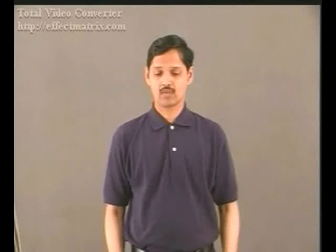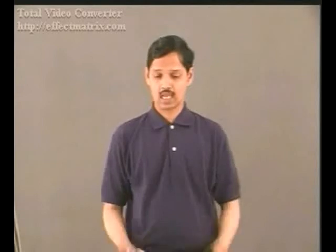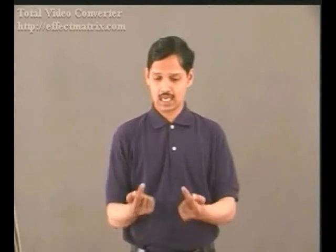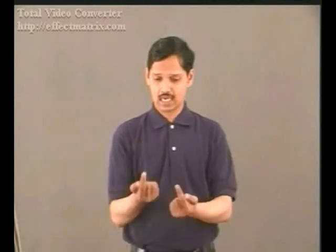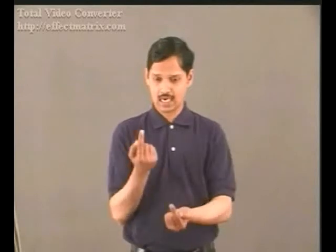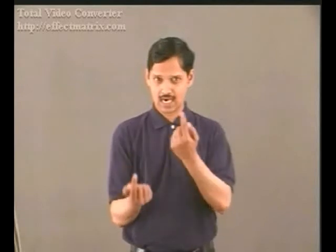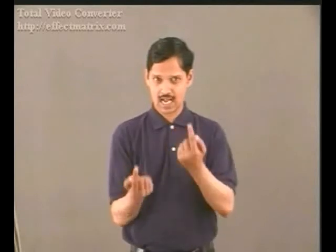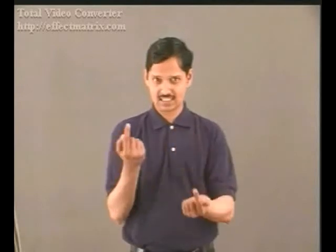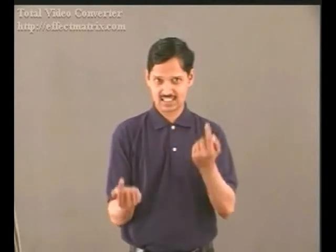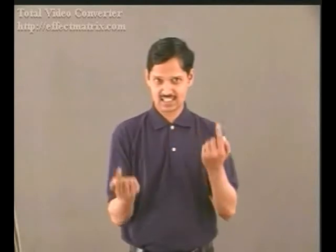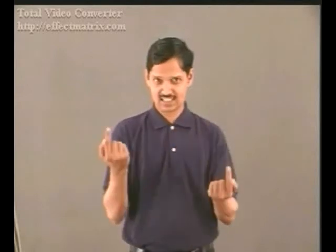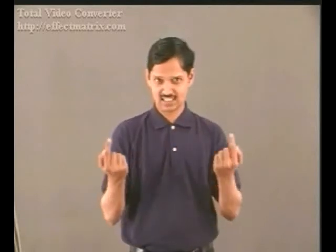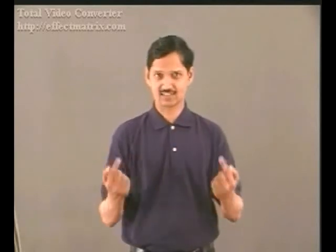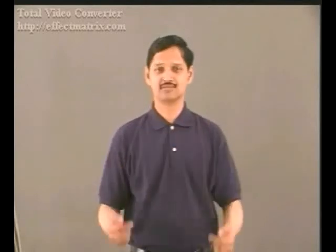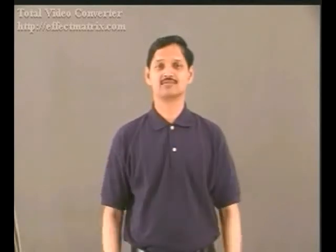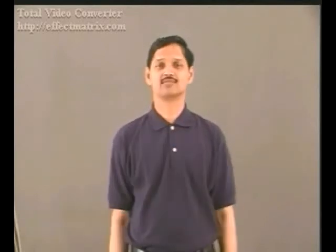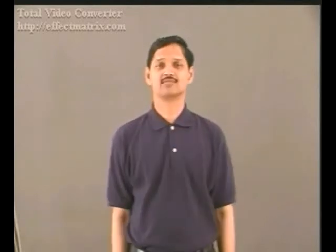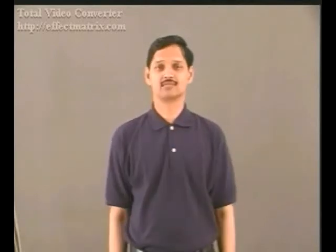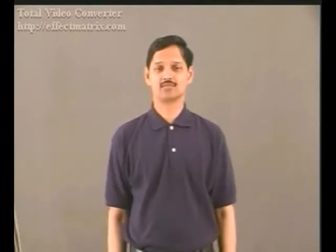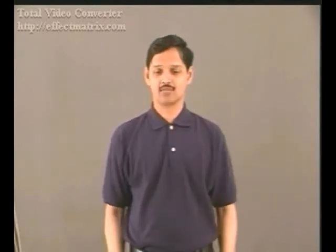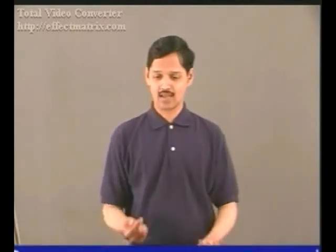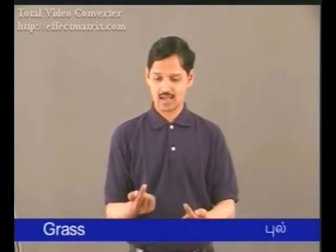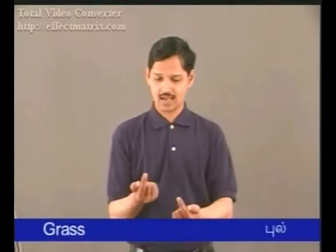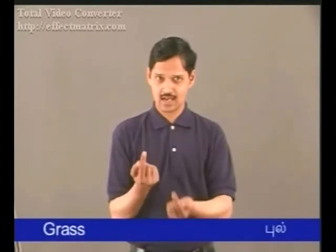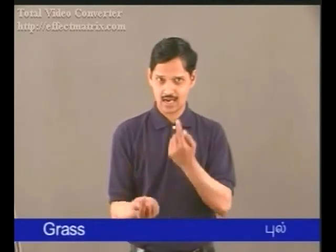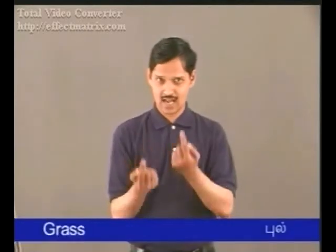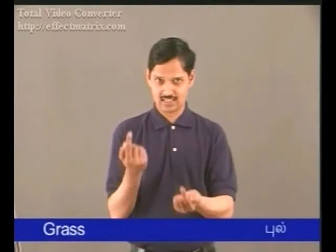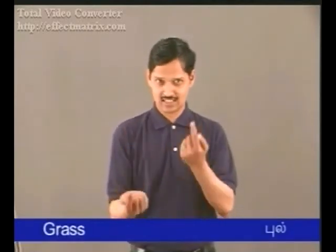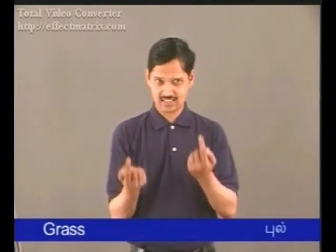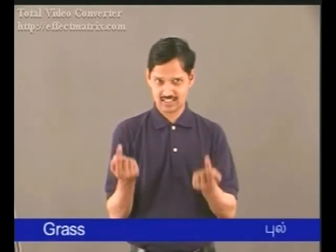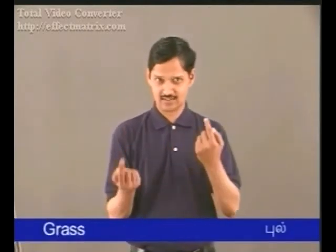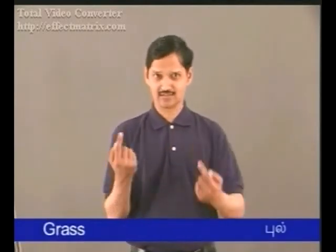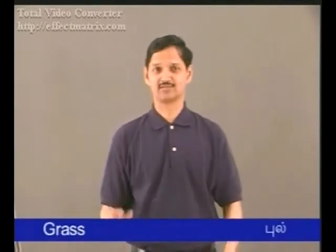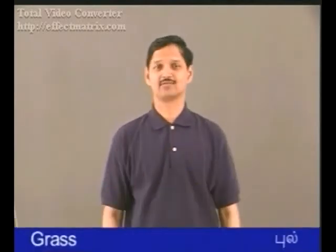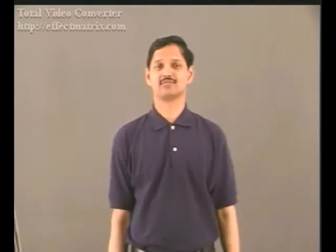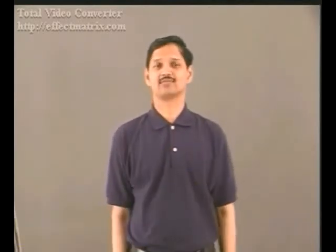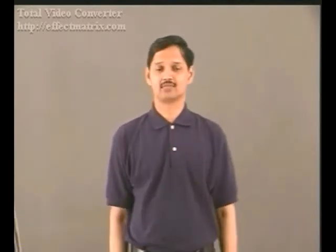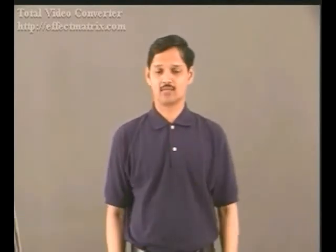grass